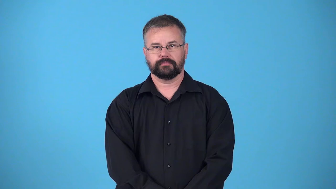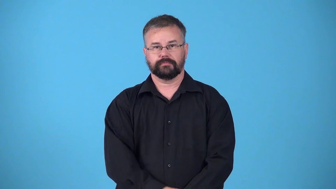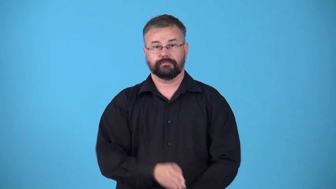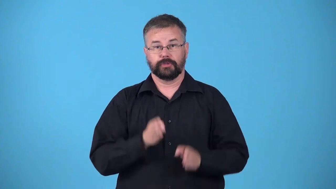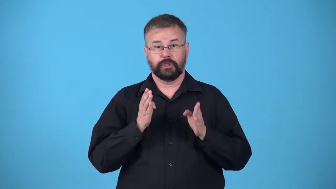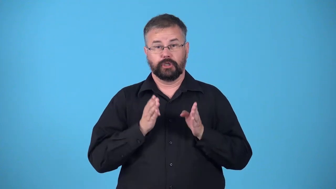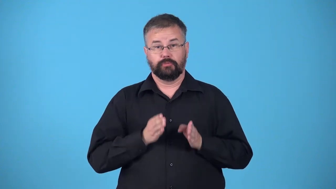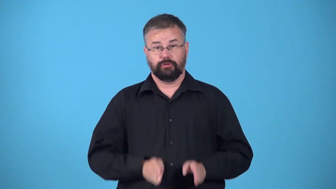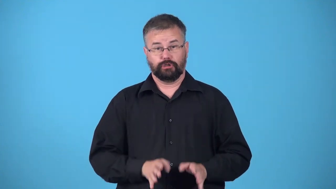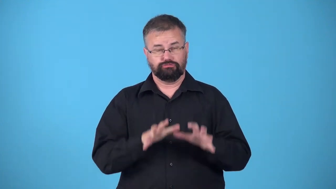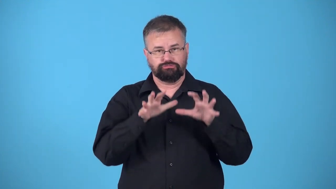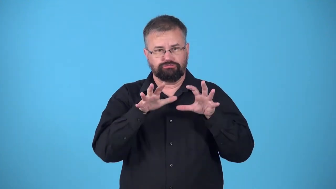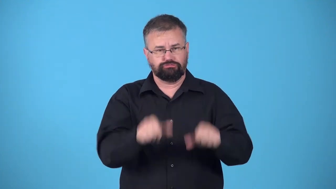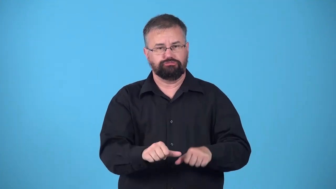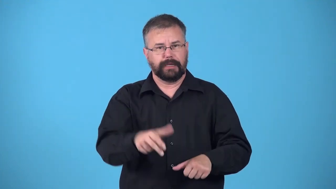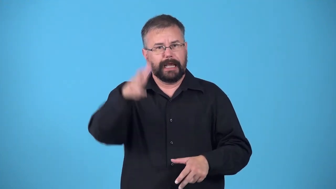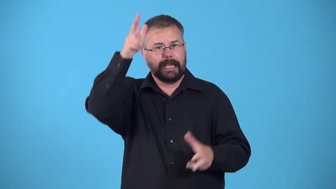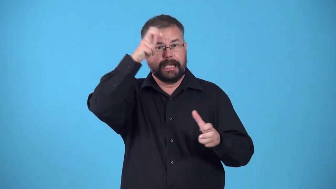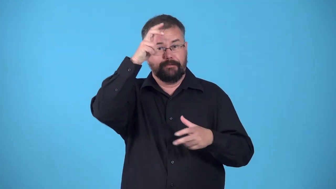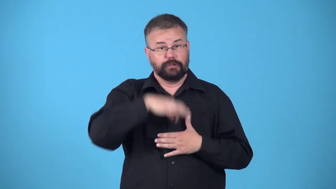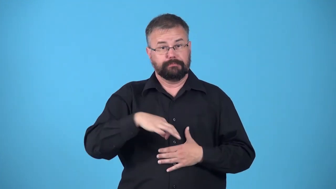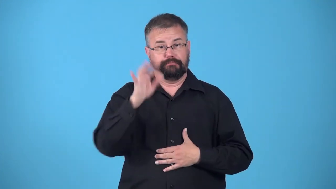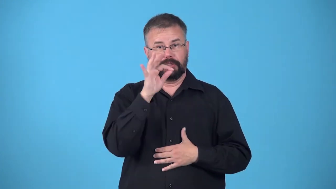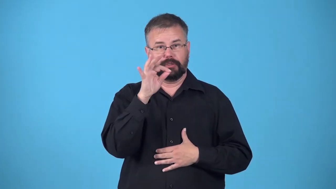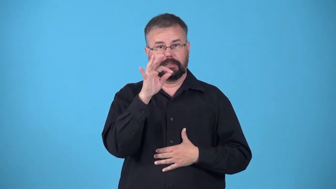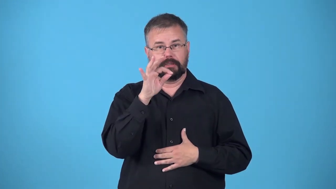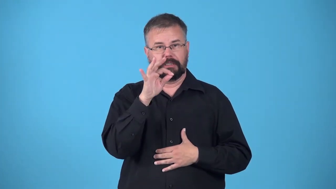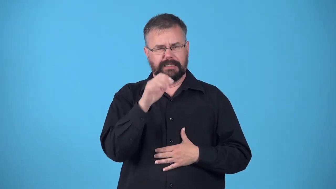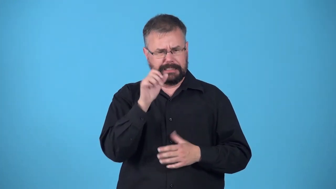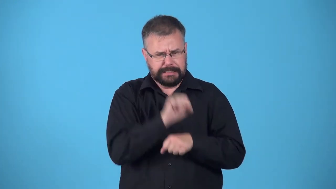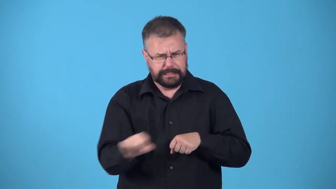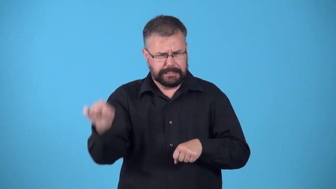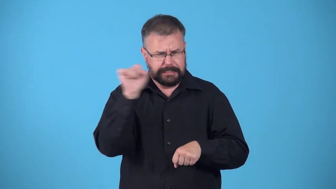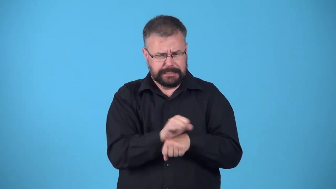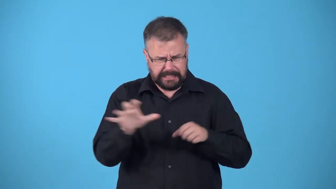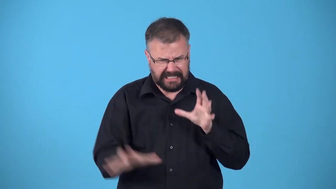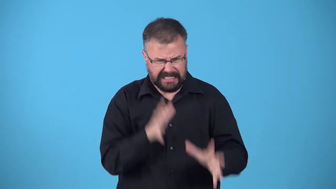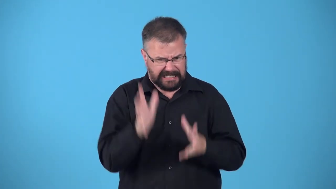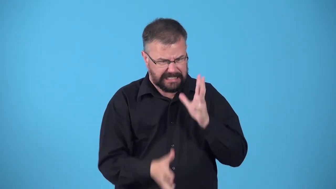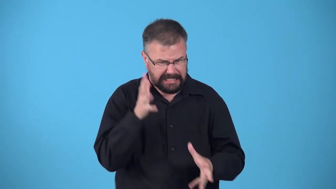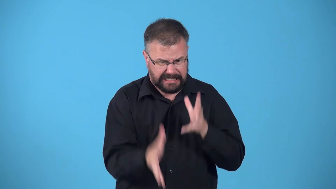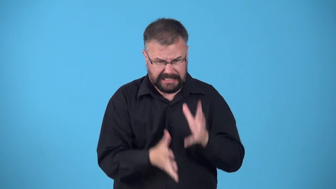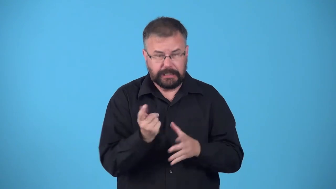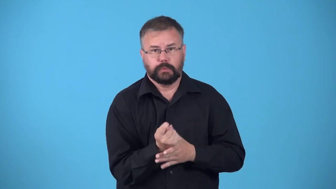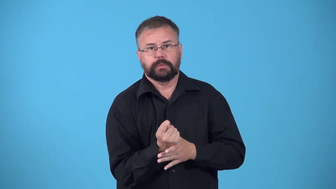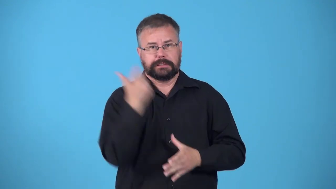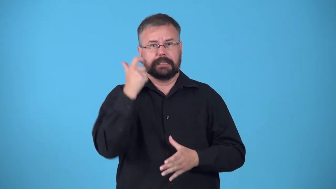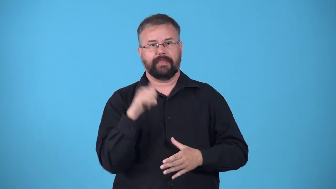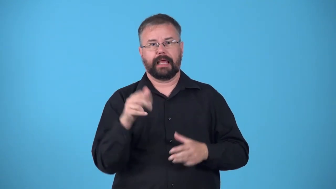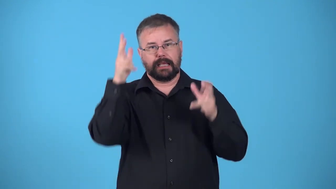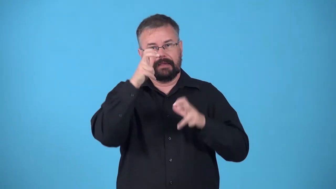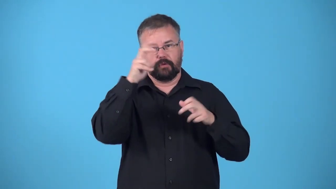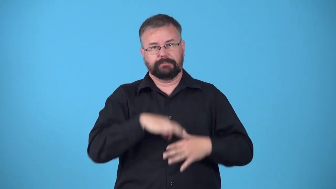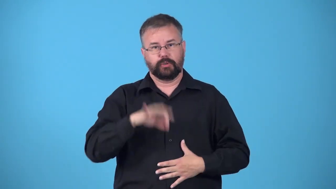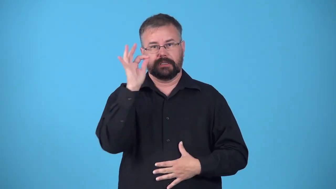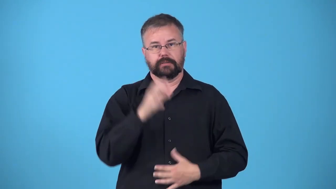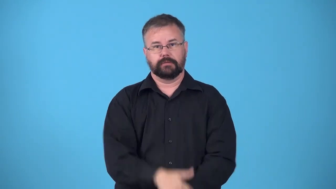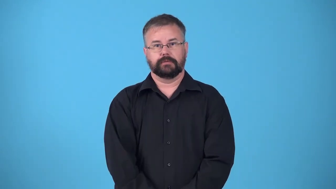exorcize